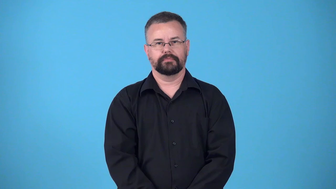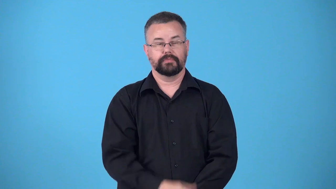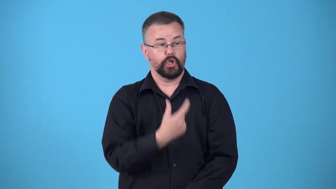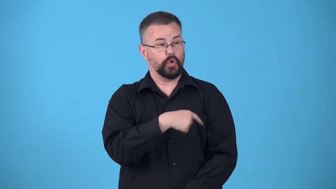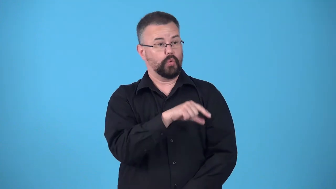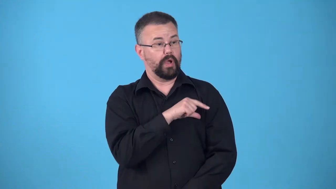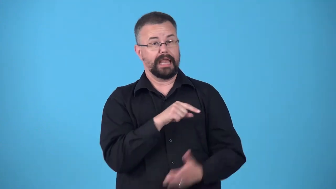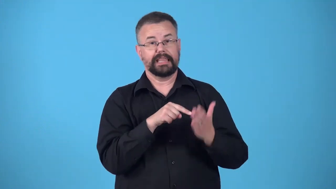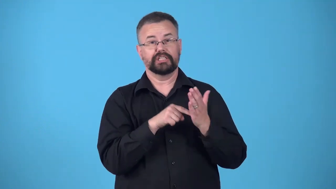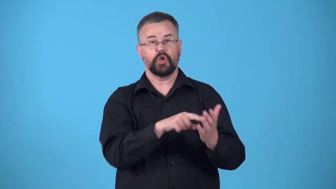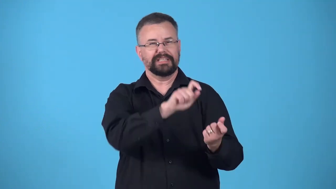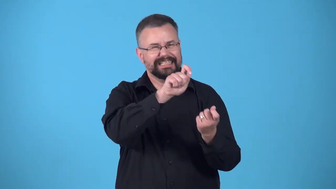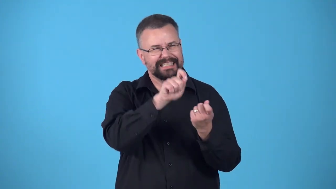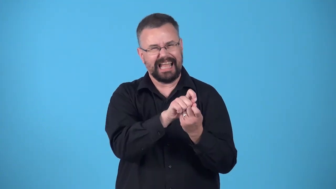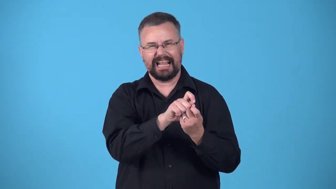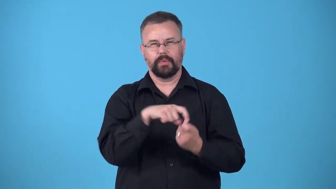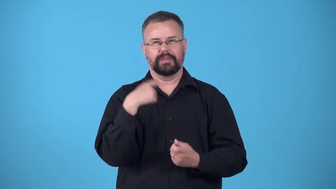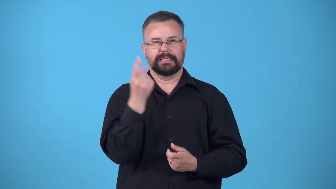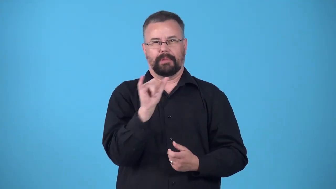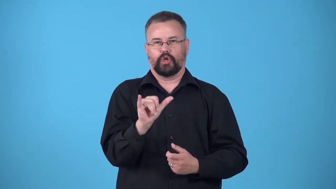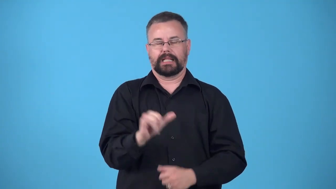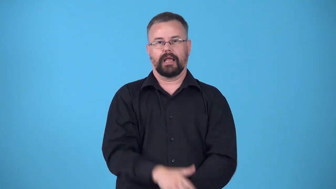define